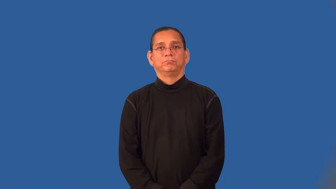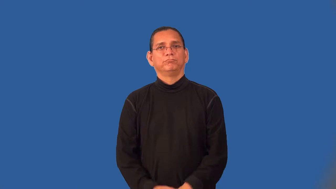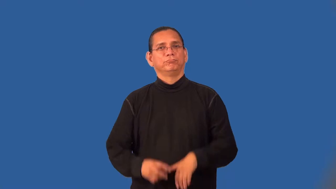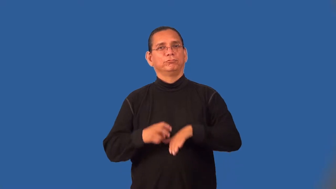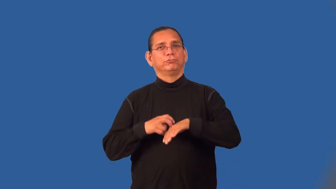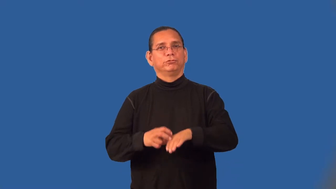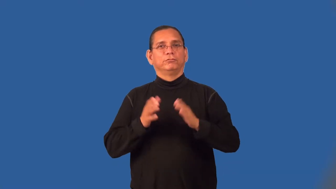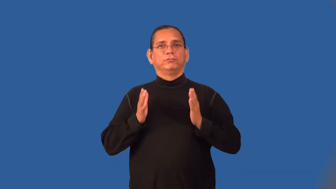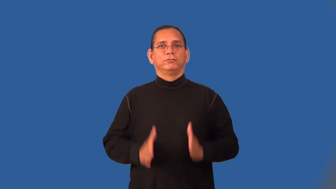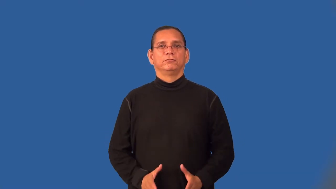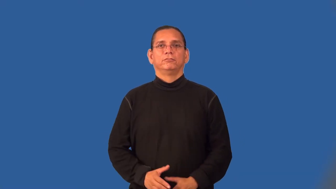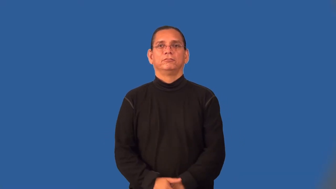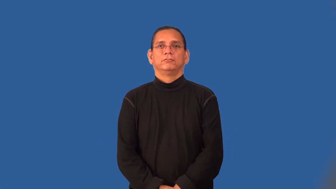surfer